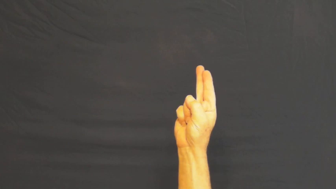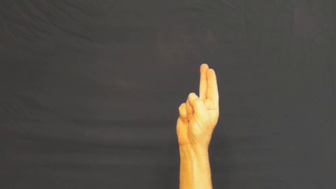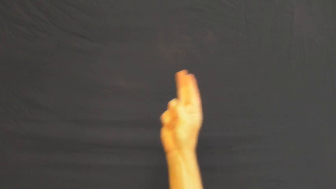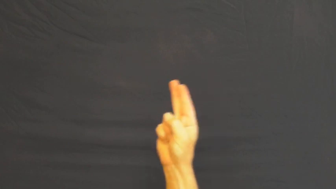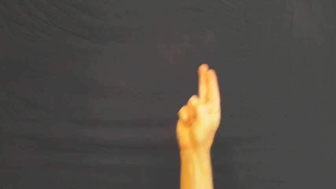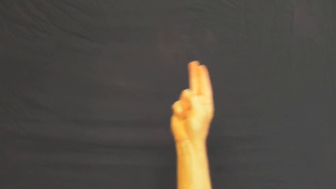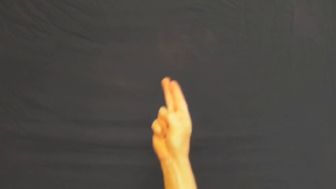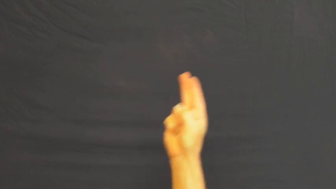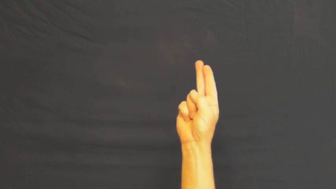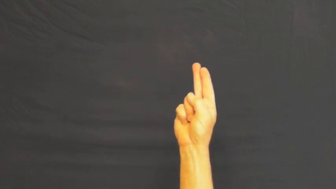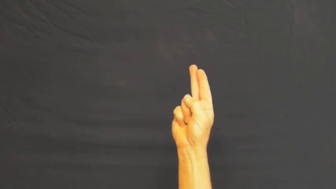Utica,NY